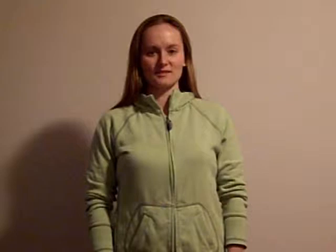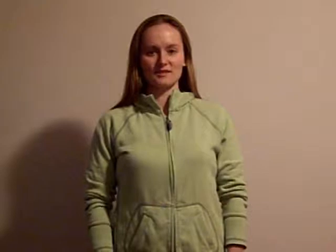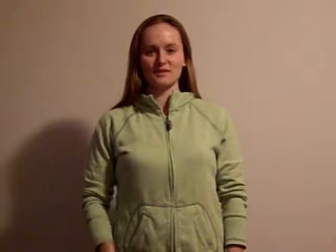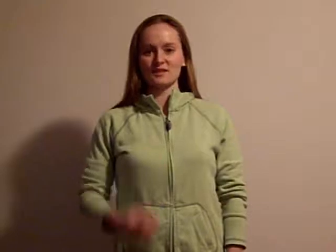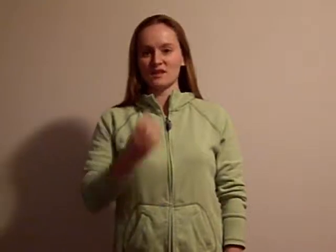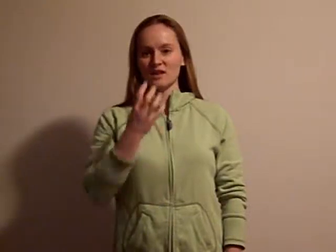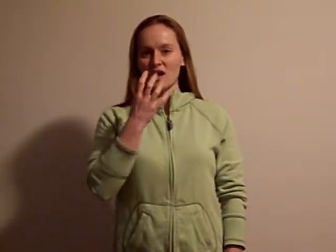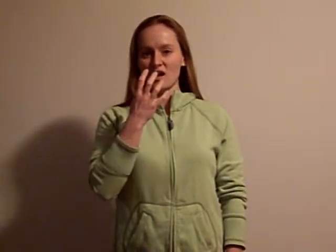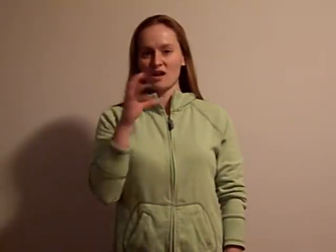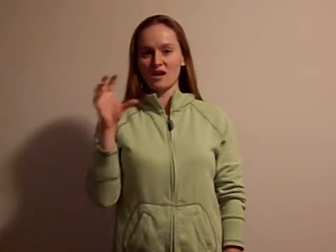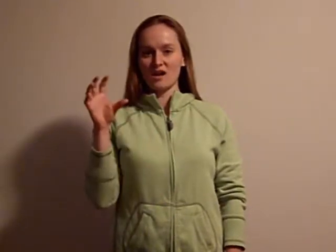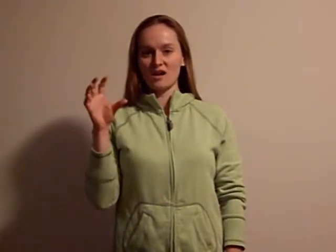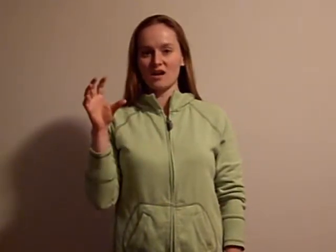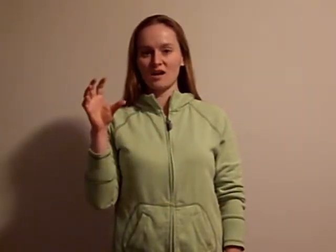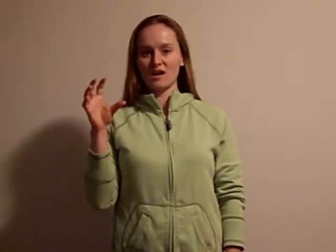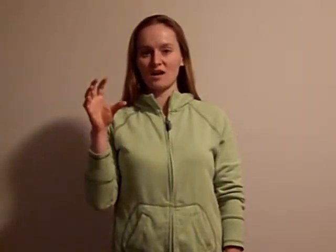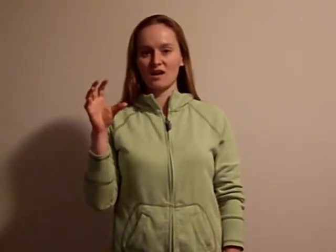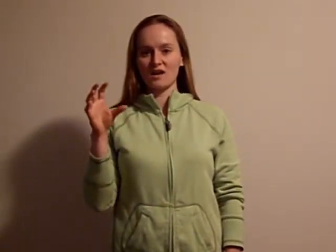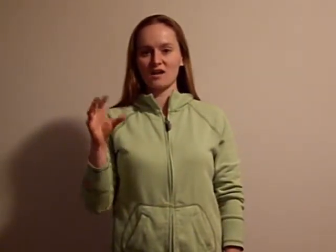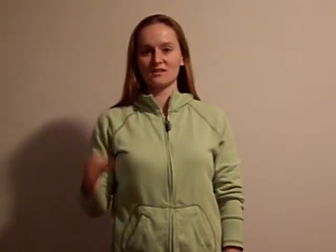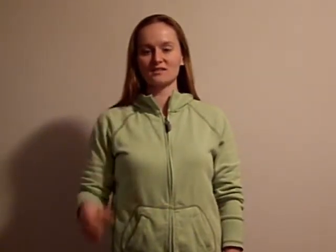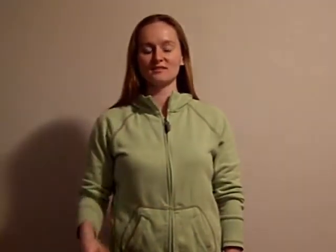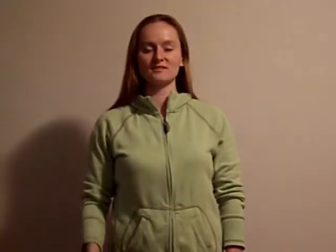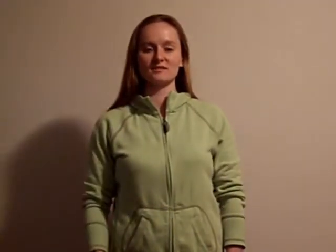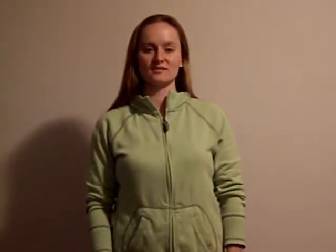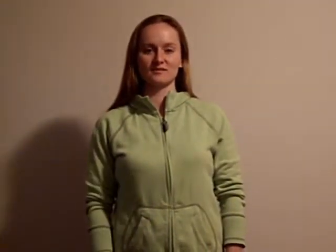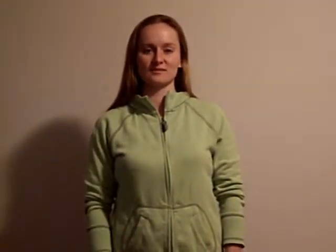Hot